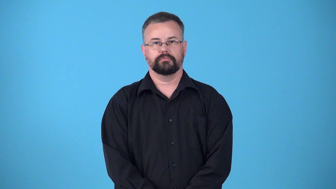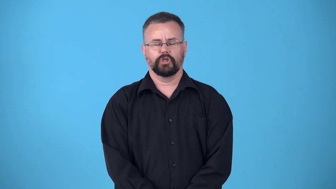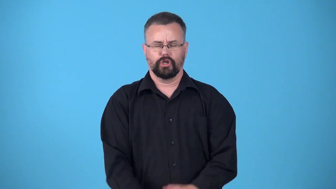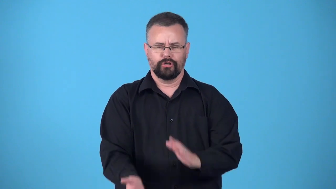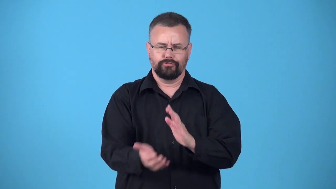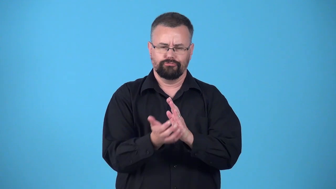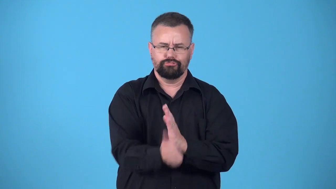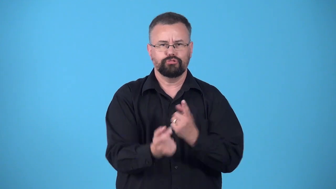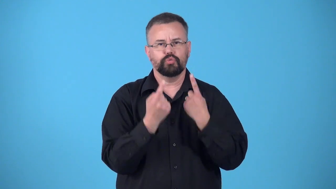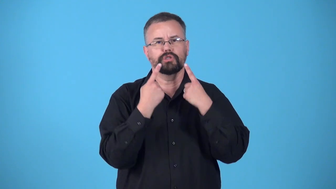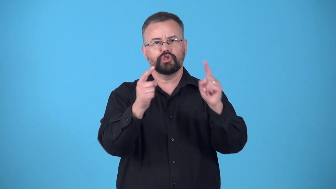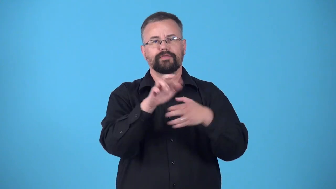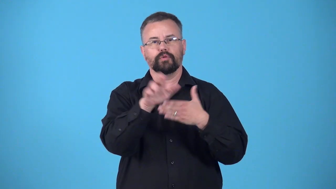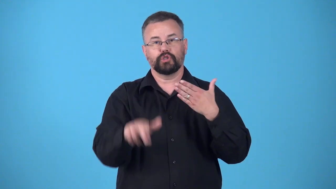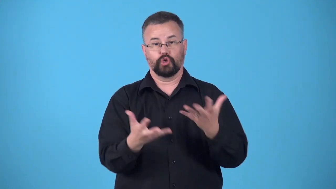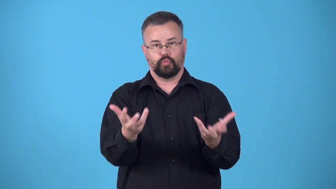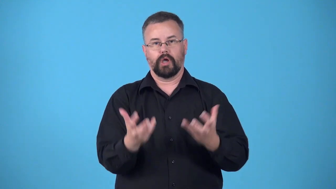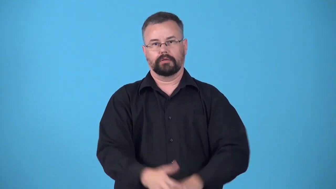deadly